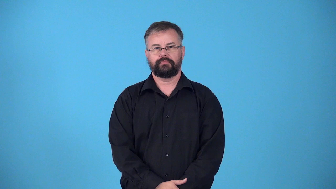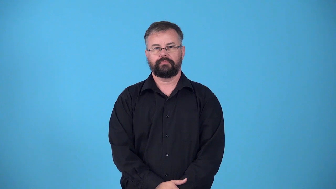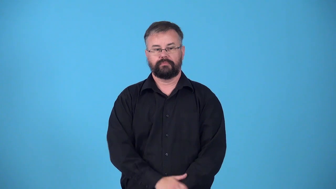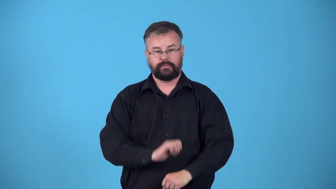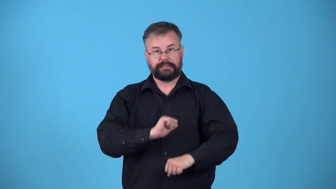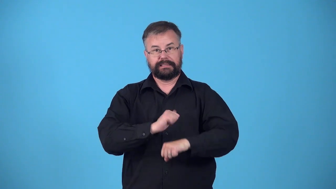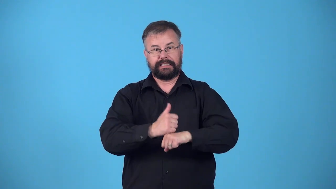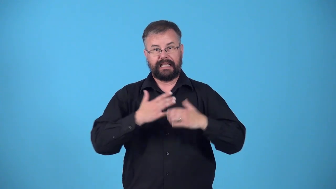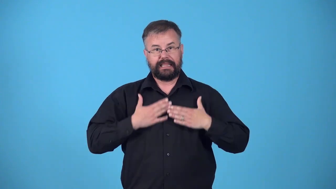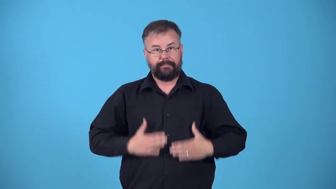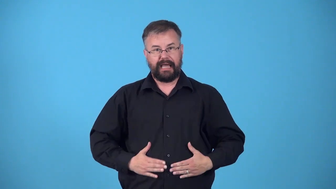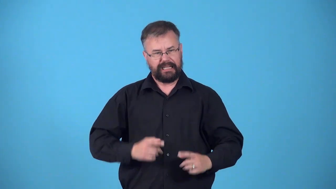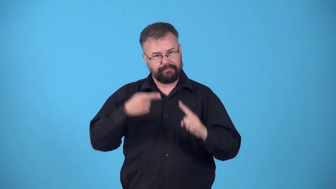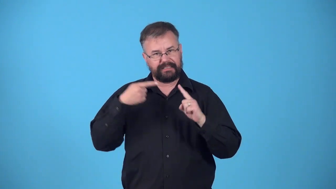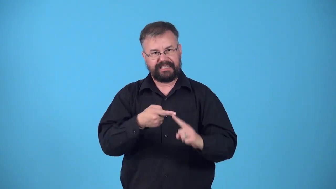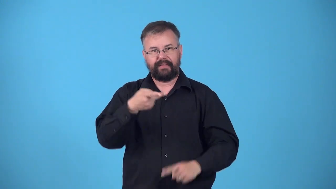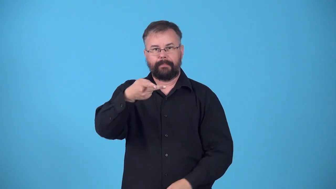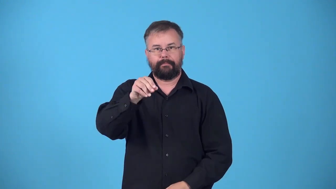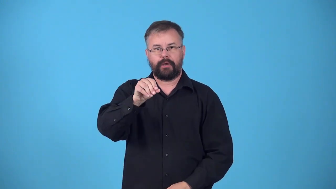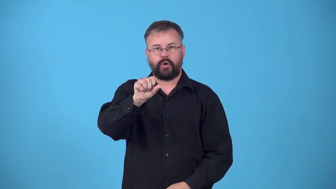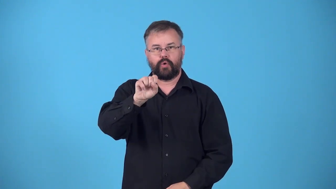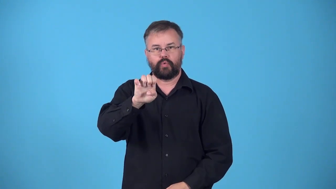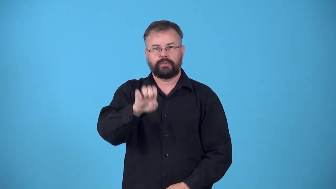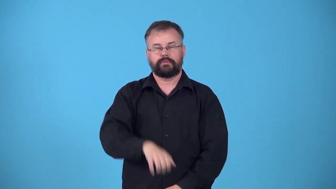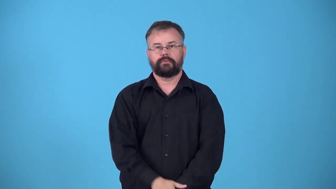position, pose